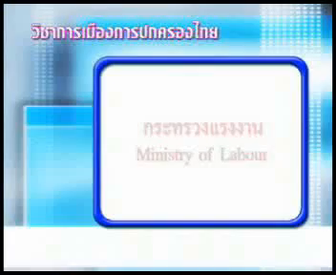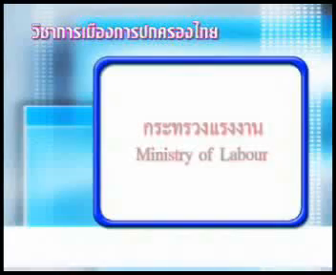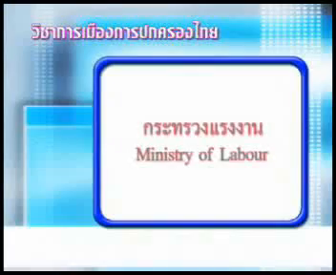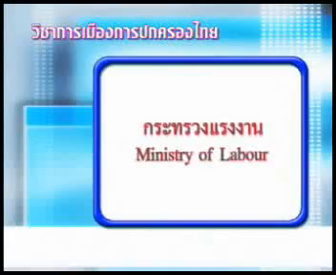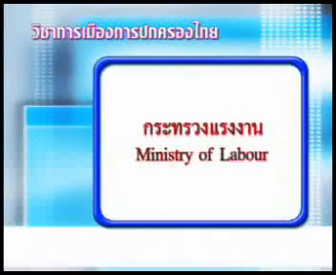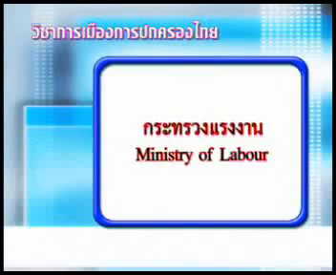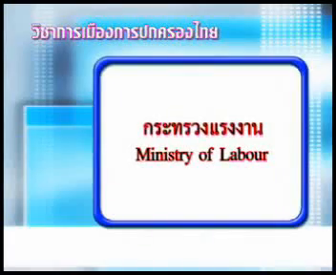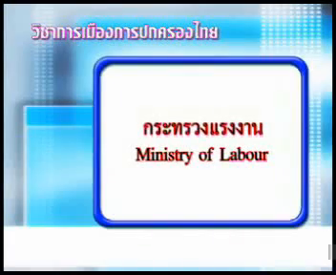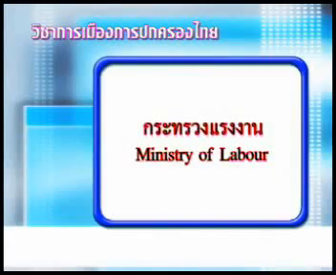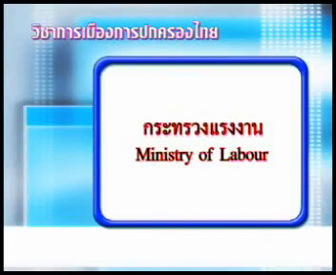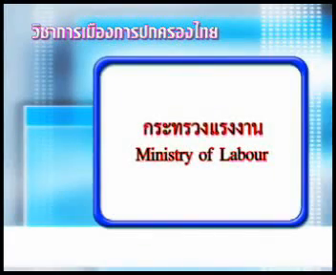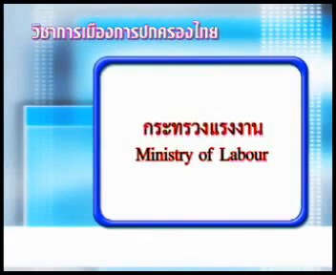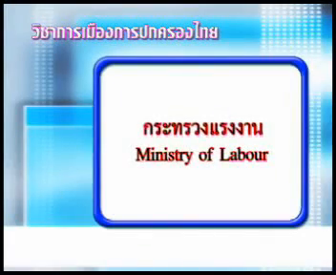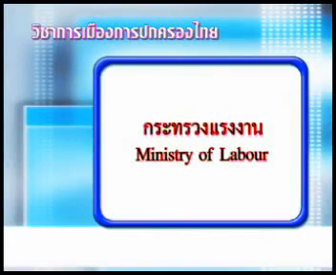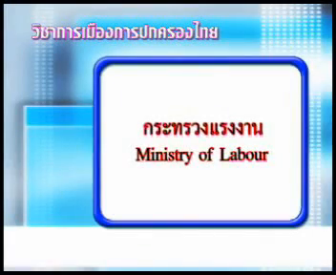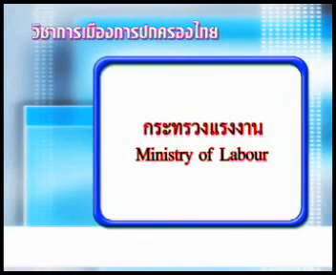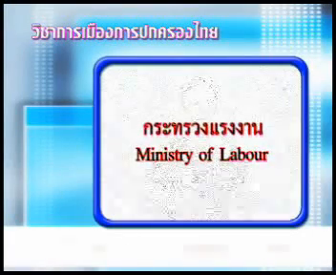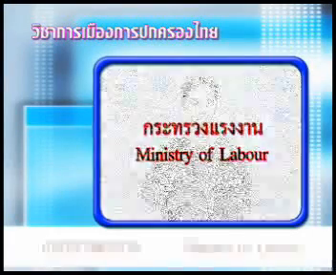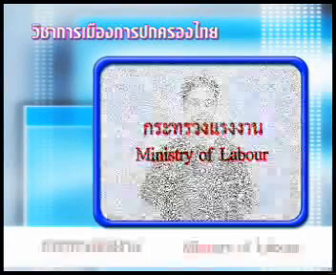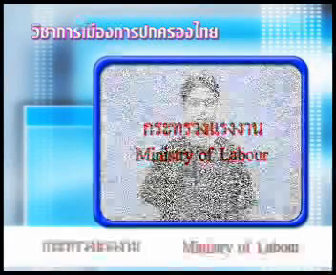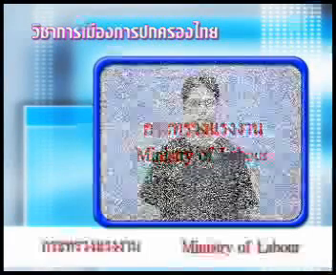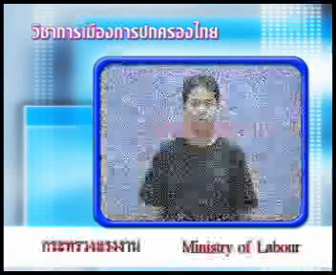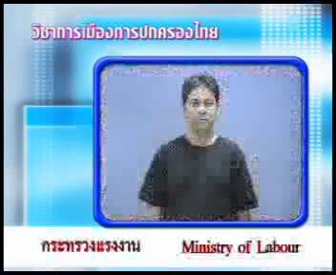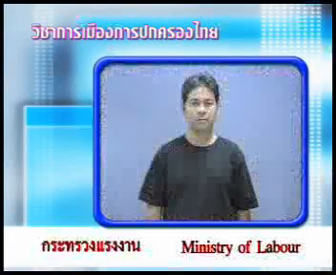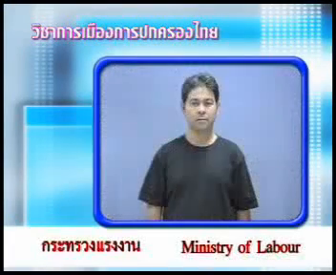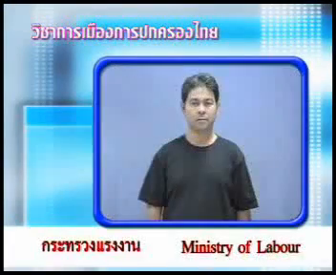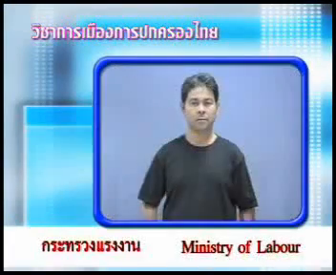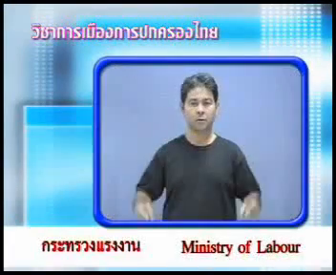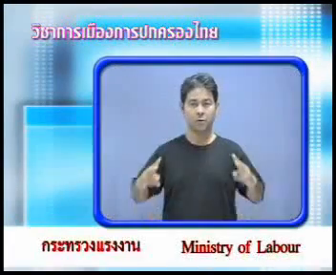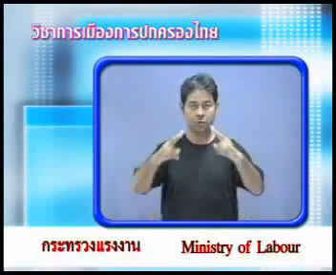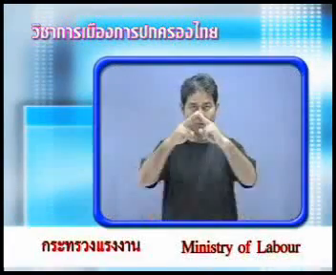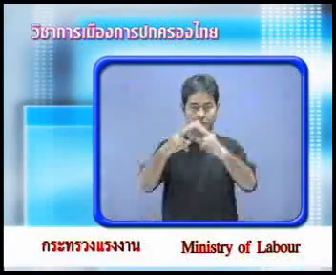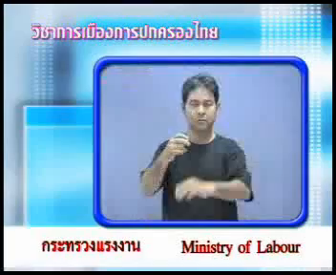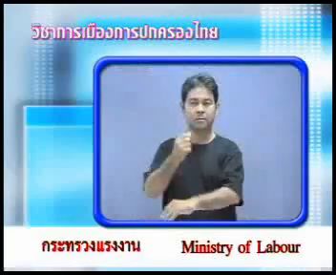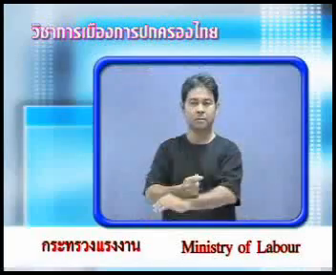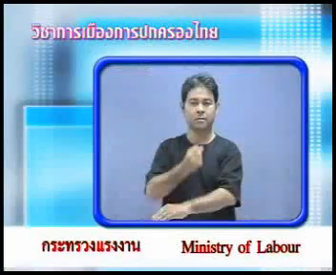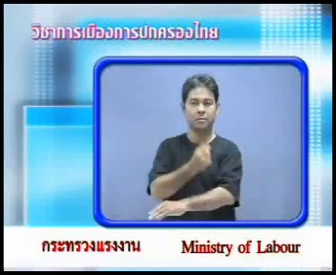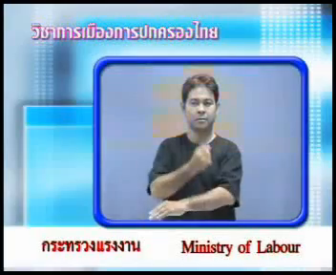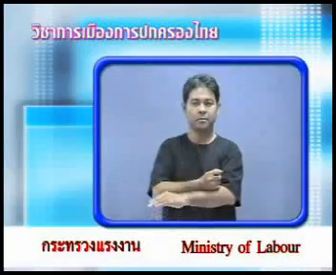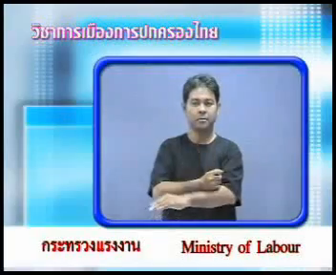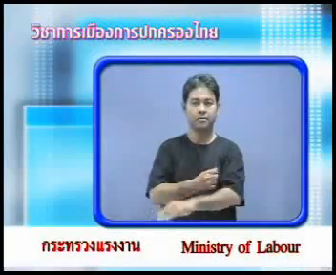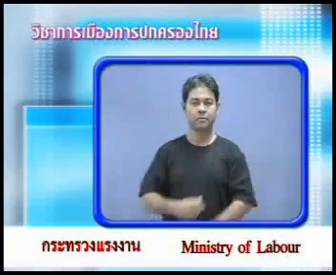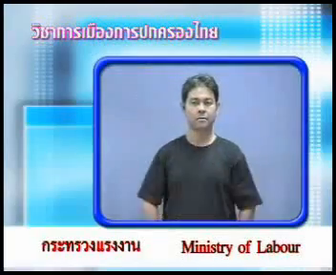minisof_labour